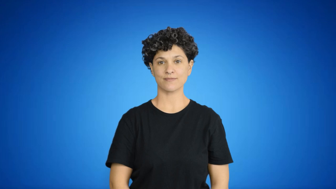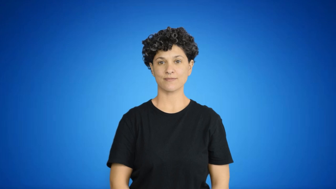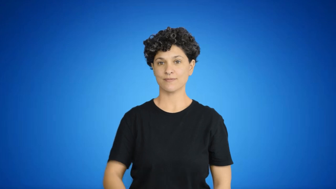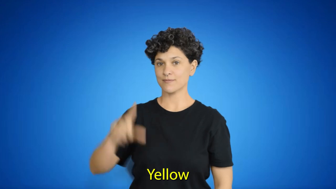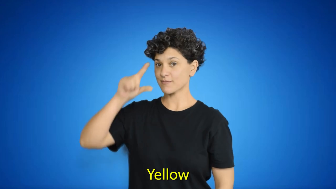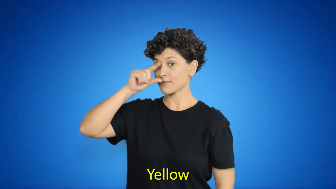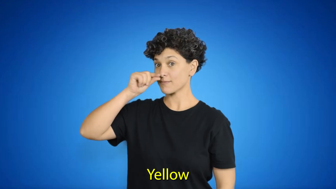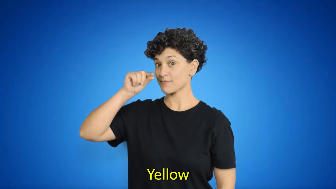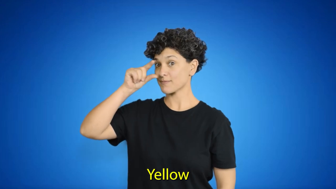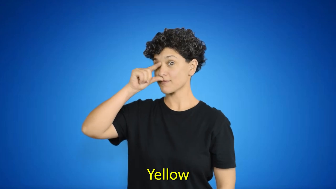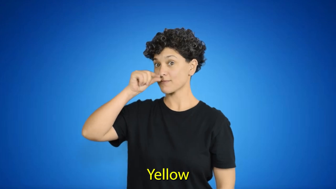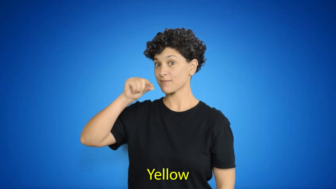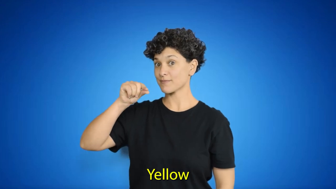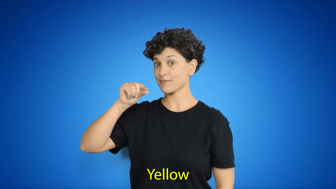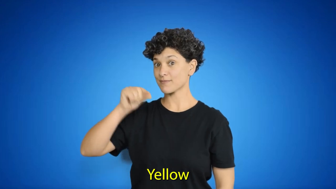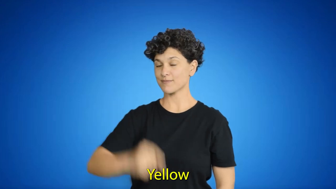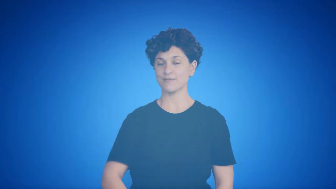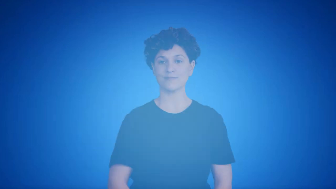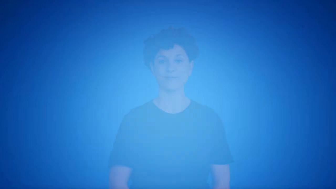Yellow